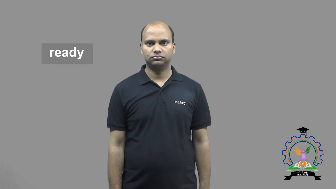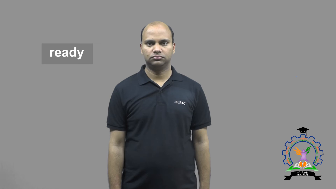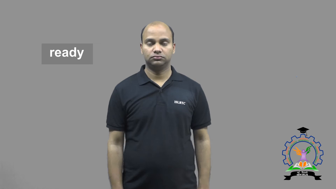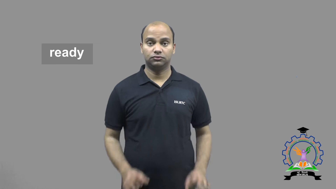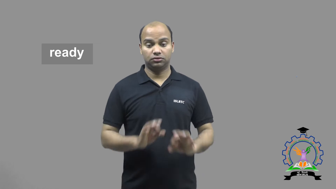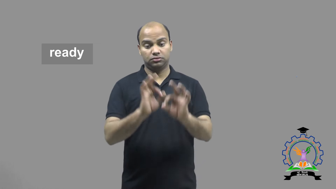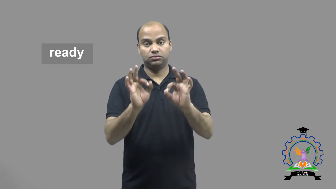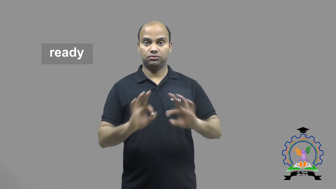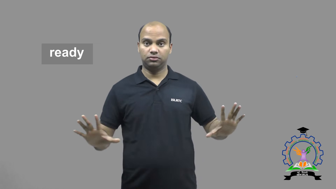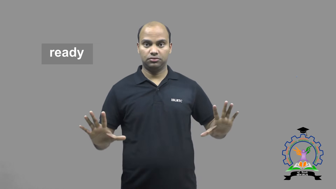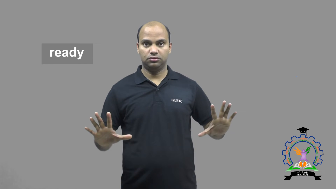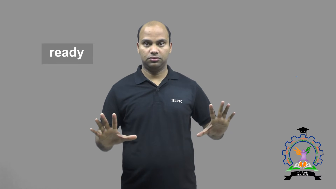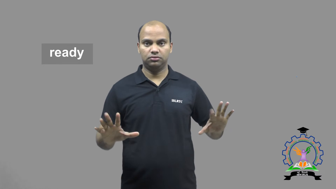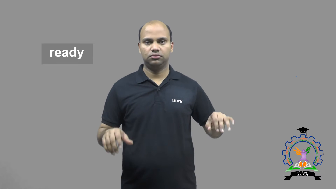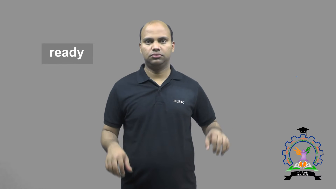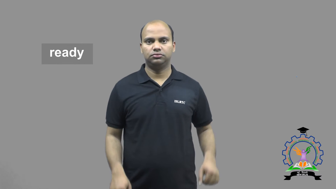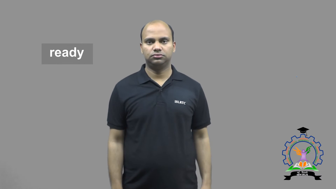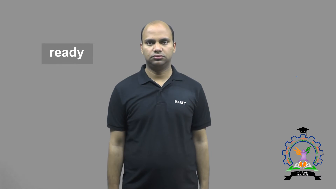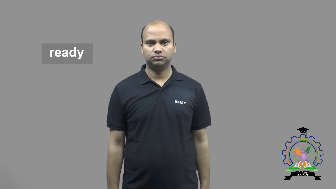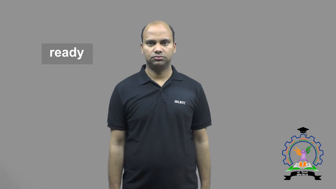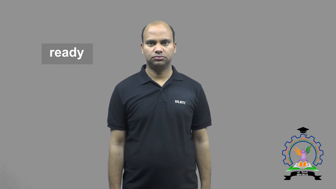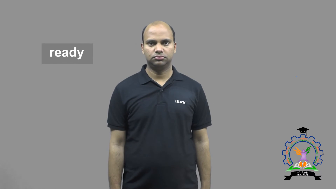ready